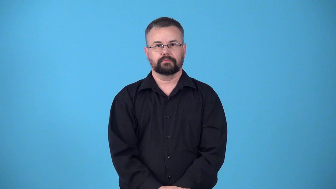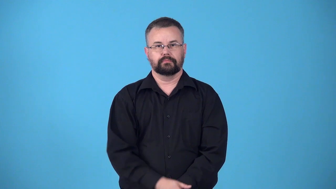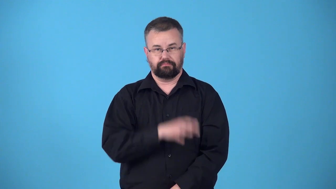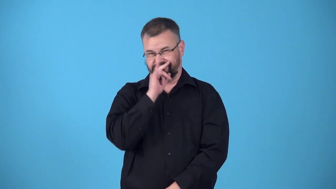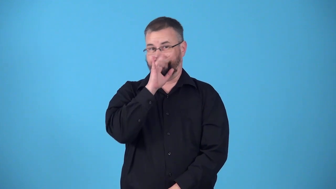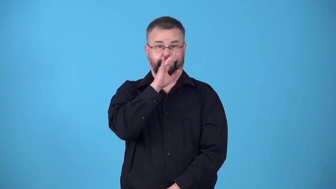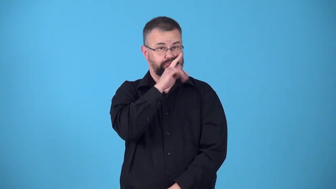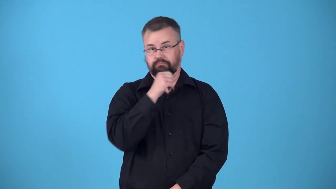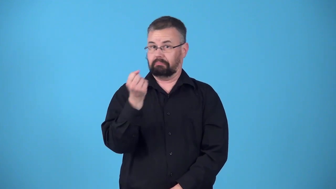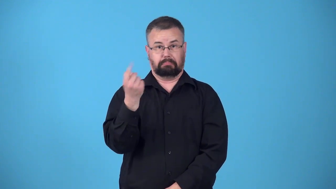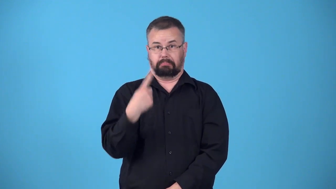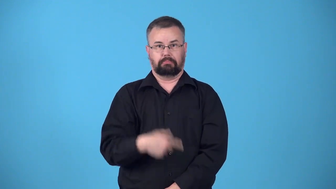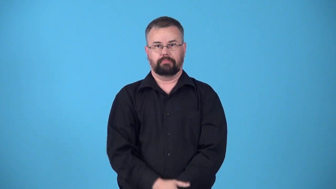double dutch